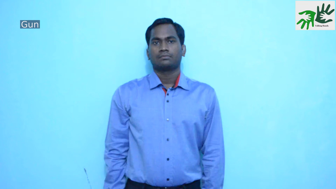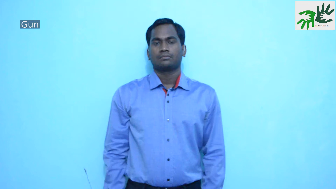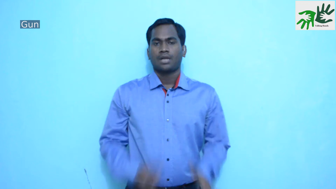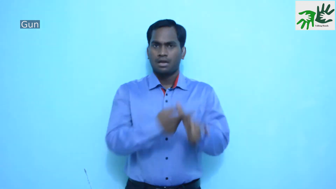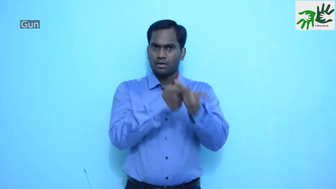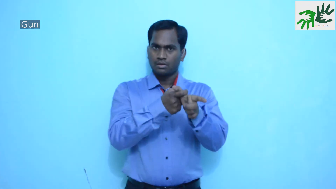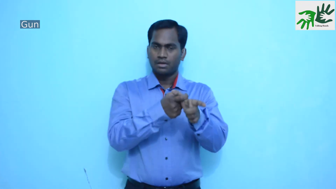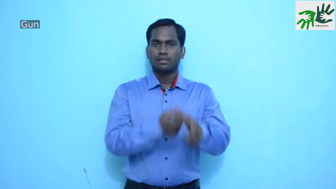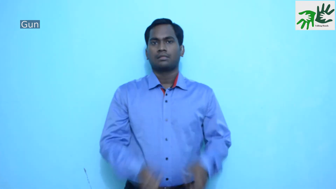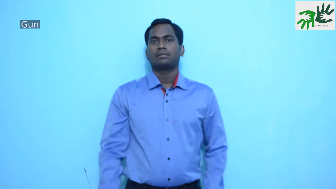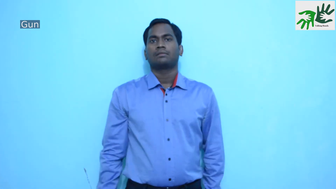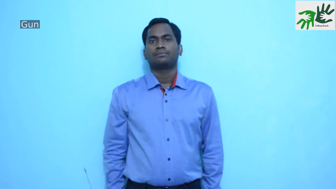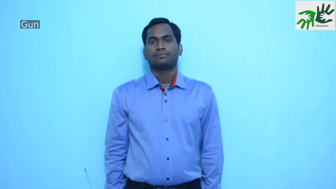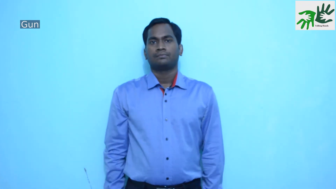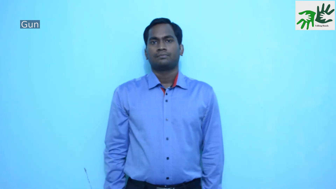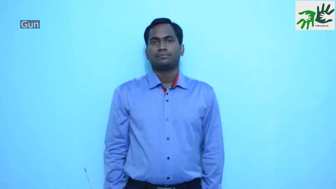Gun